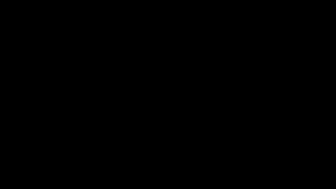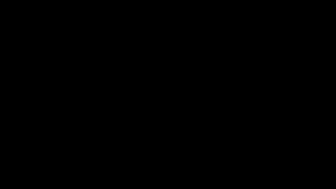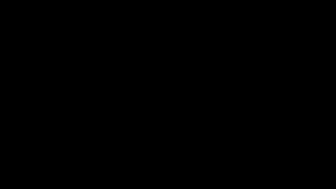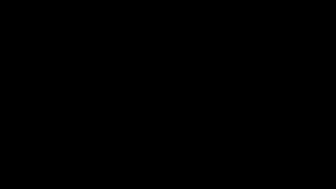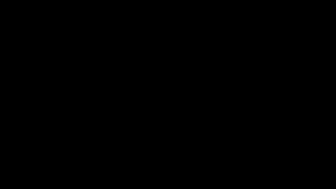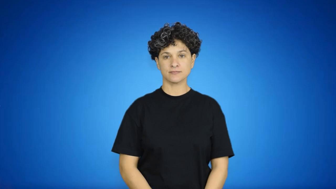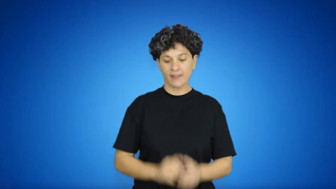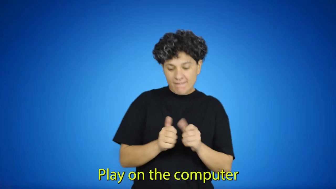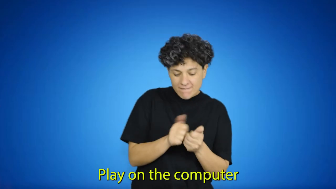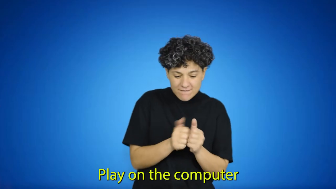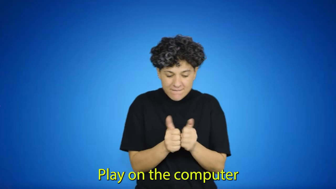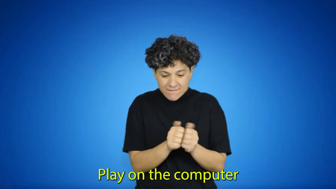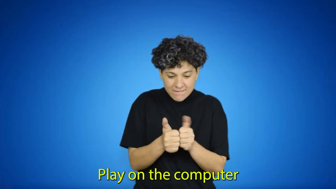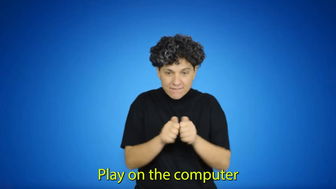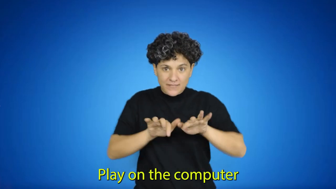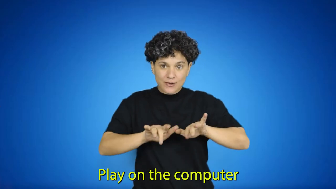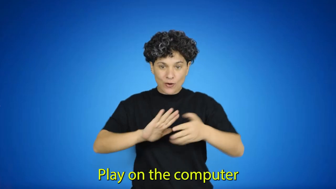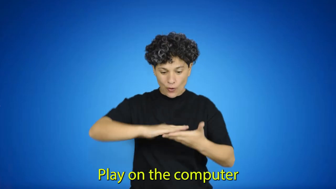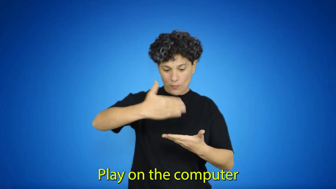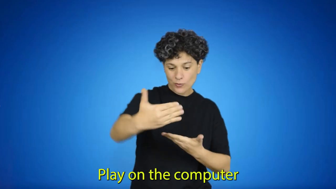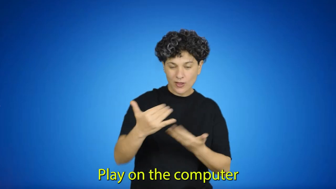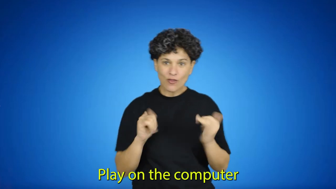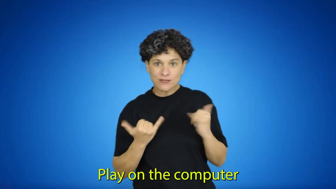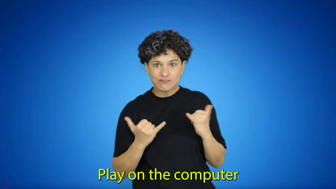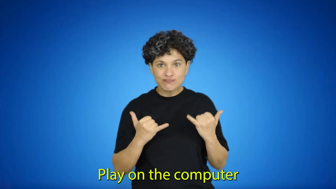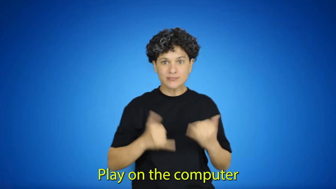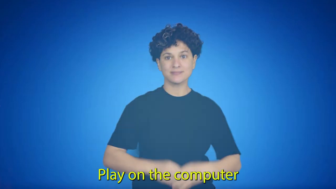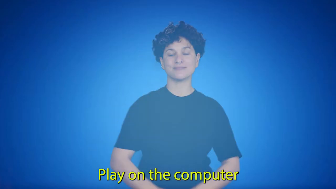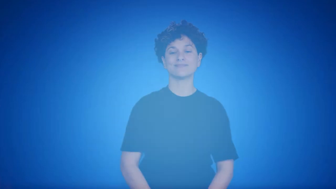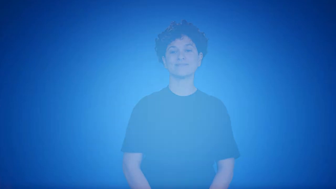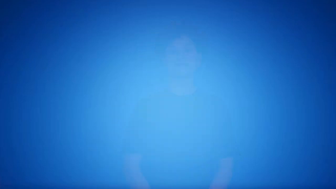Play on the computer